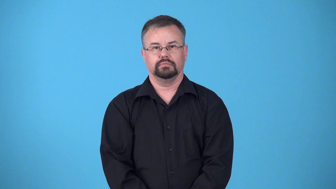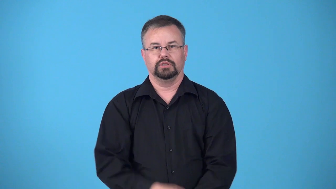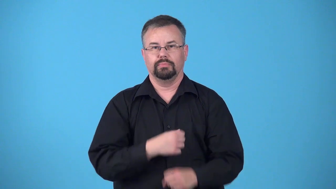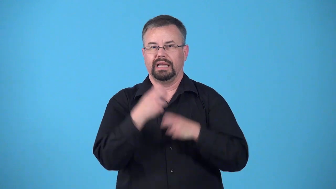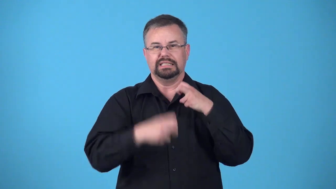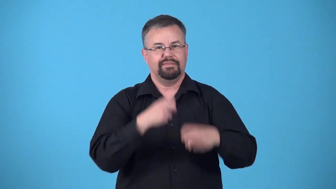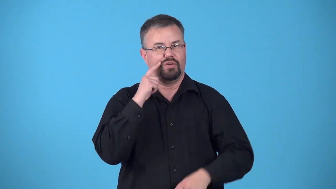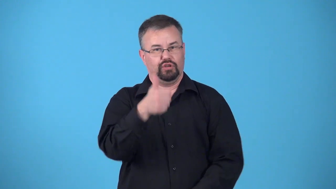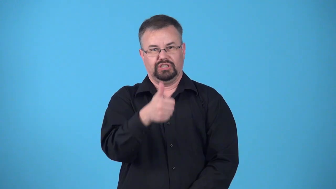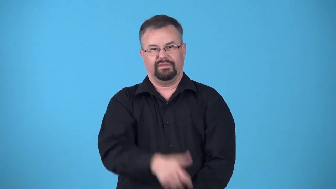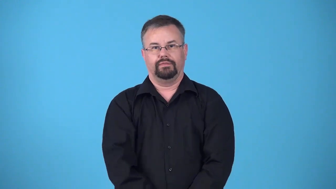make a rod for your own back